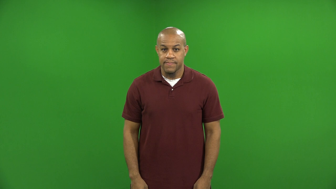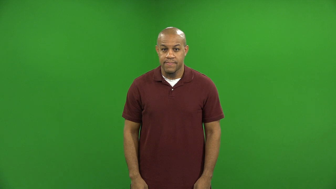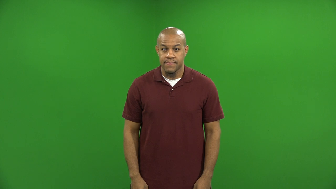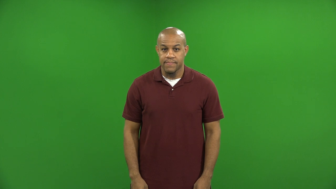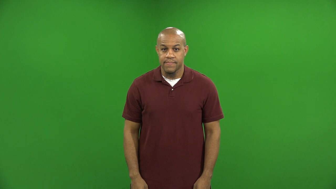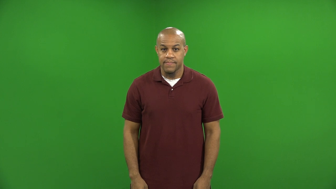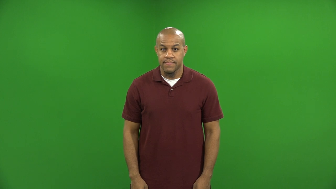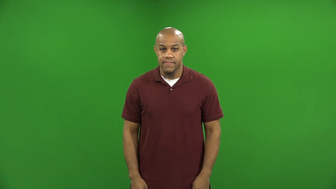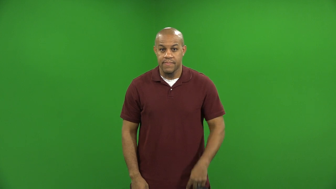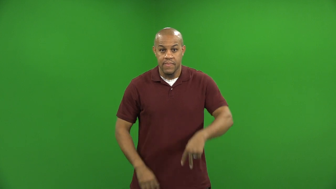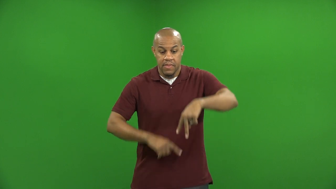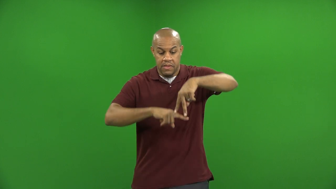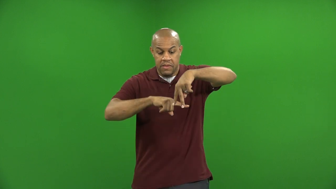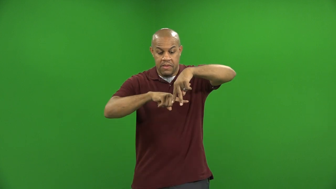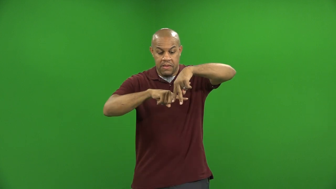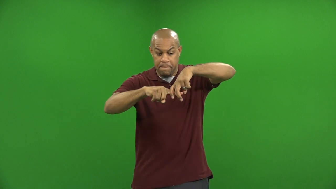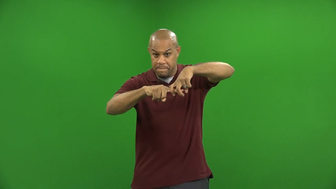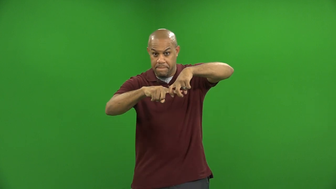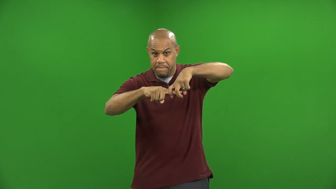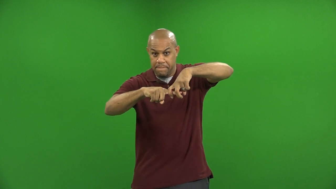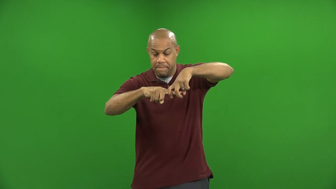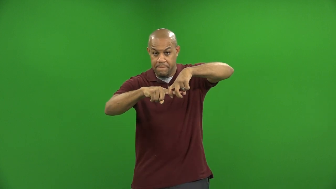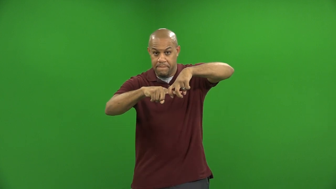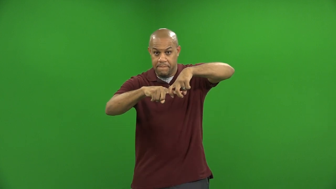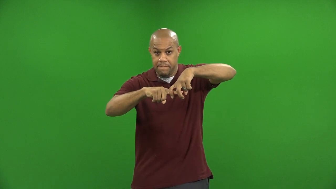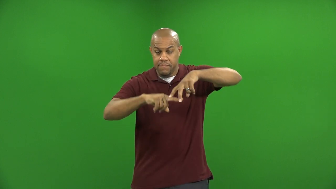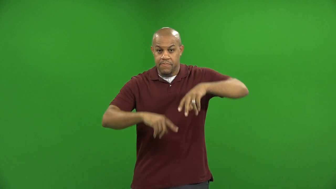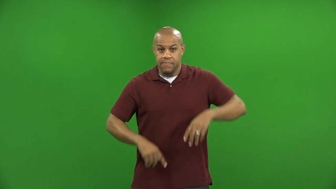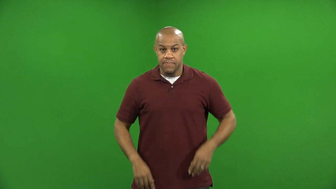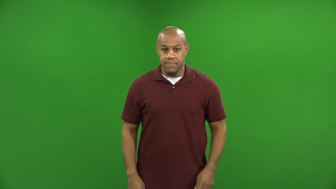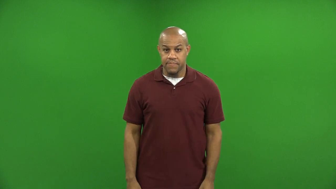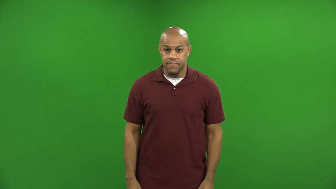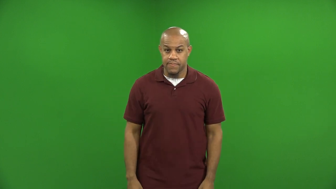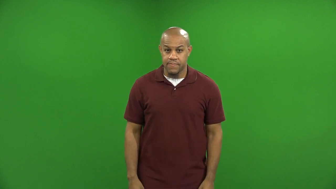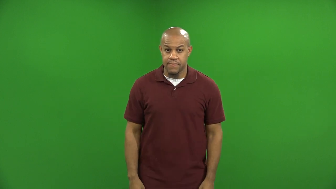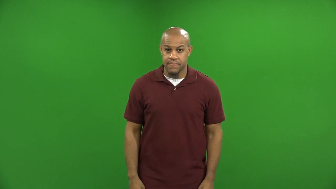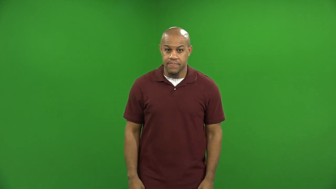Clip-football